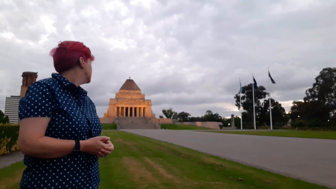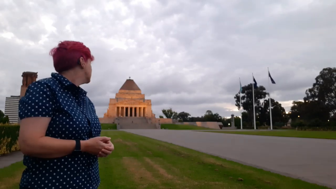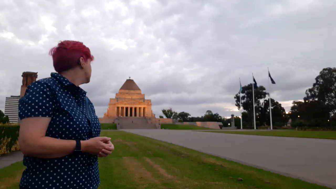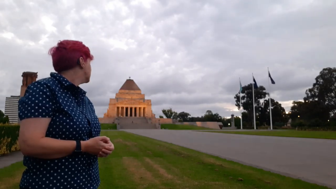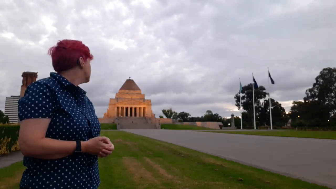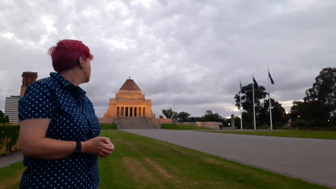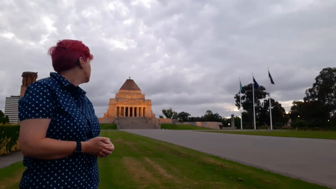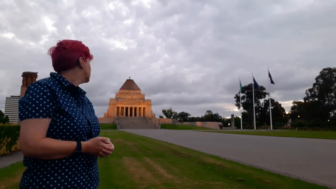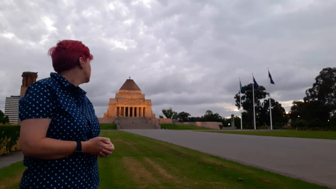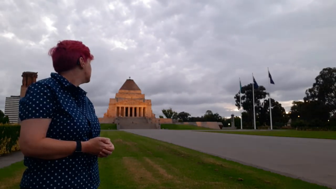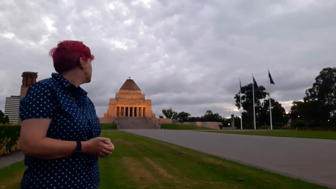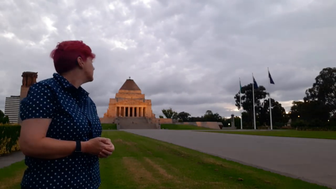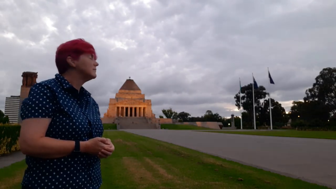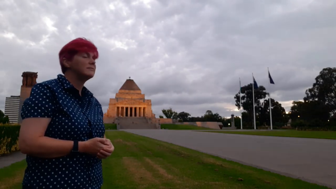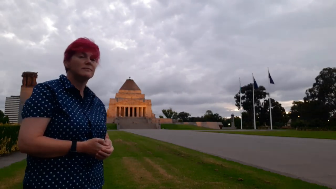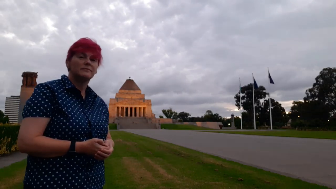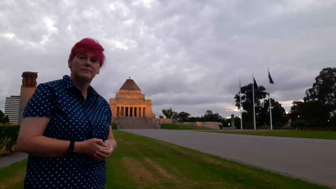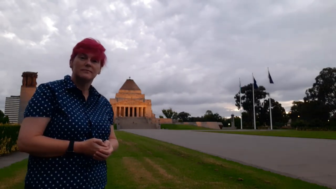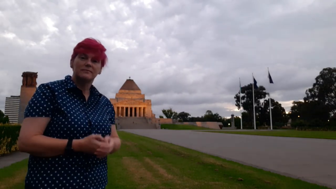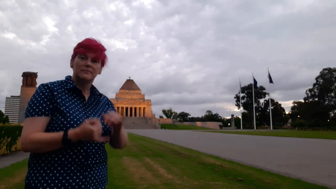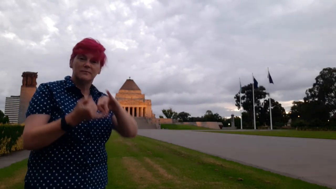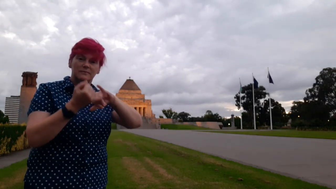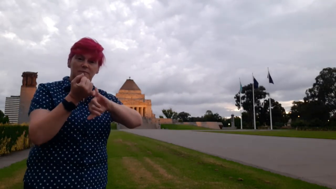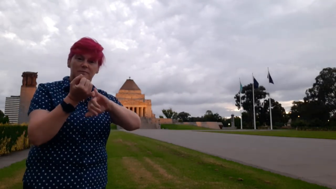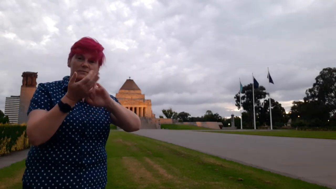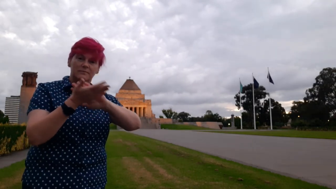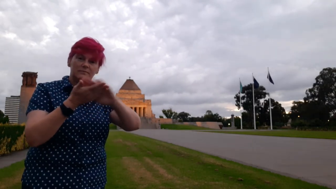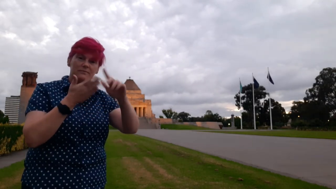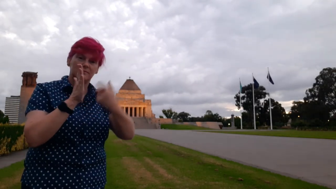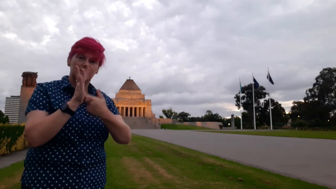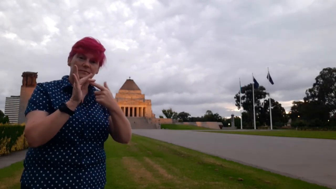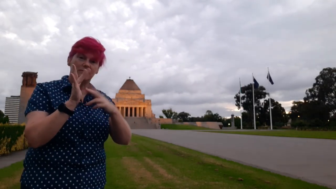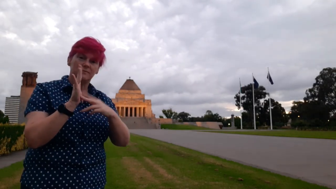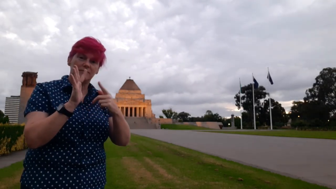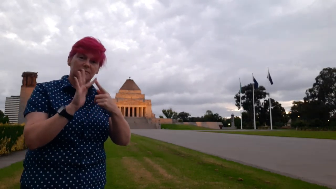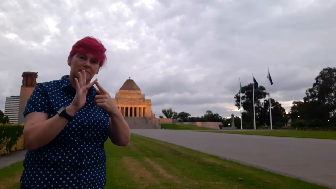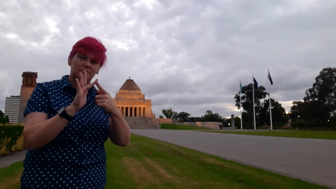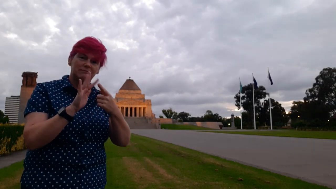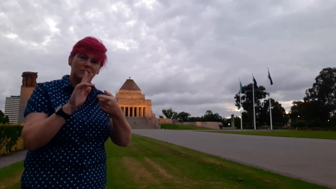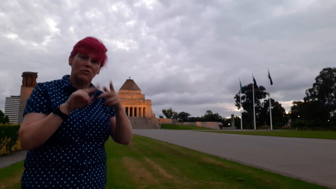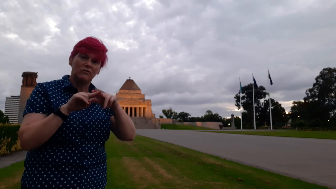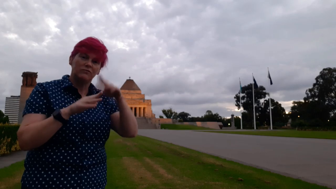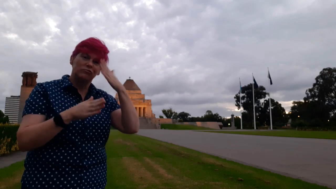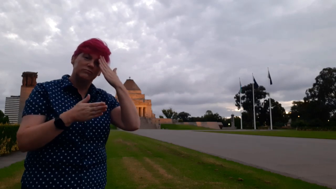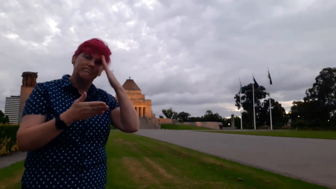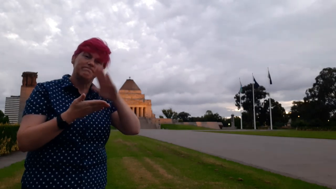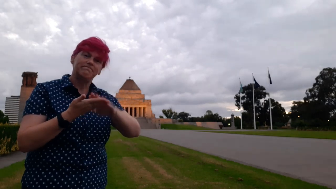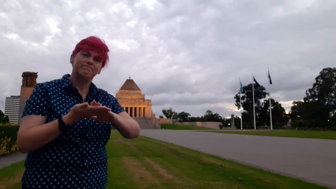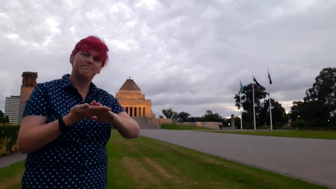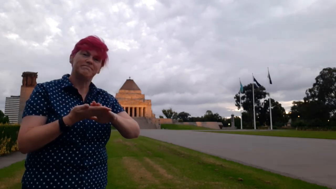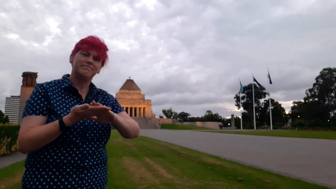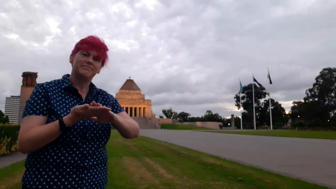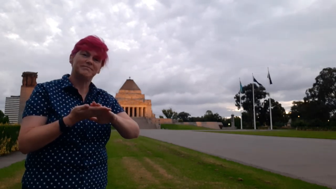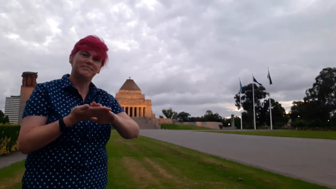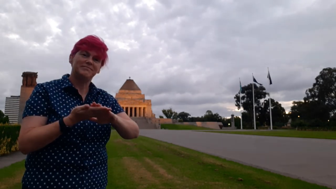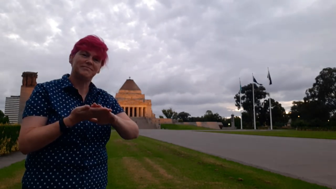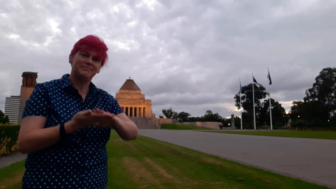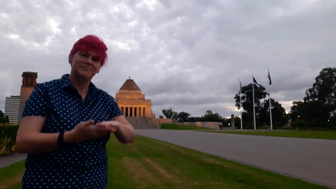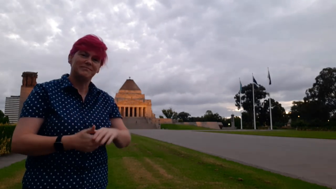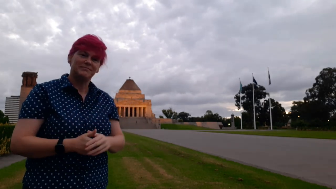Shrine of Remembrance